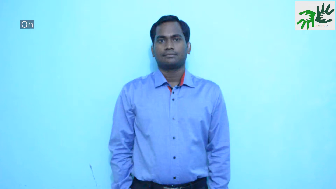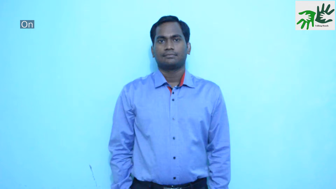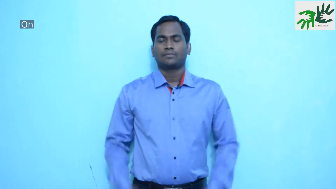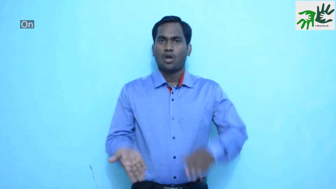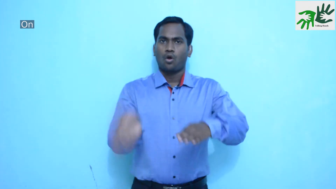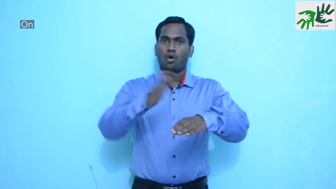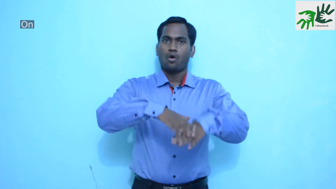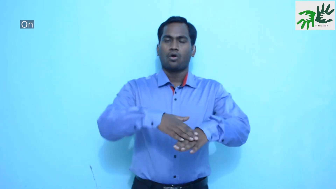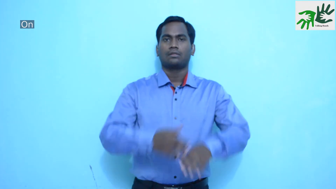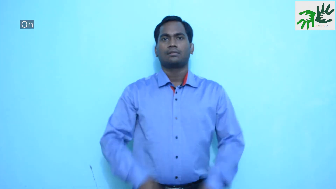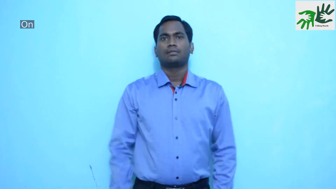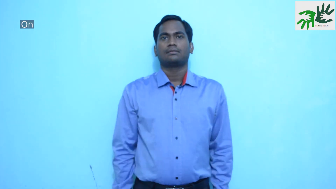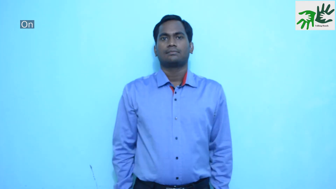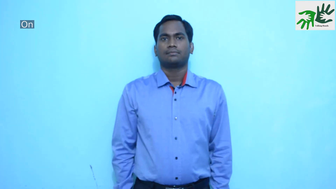On